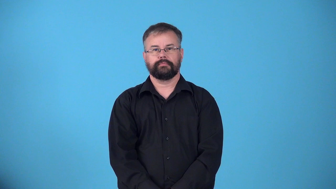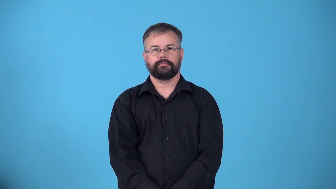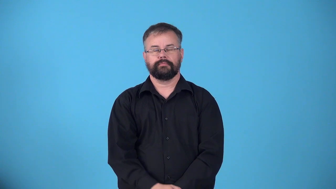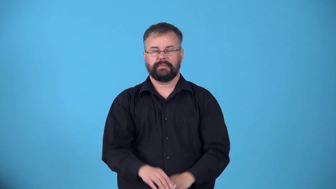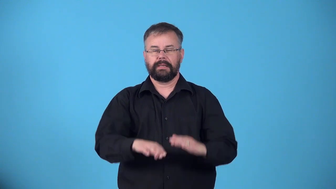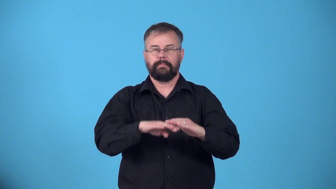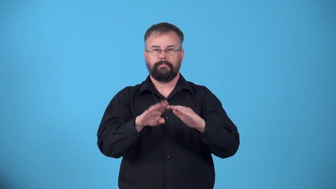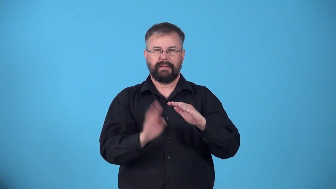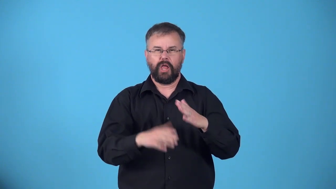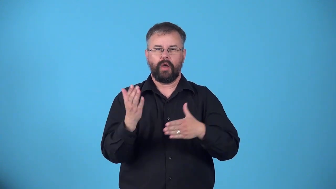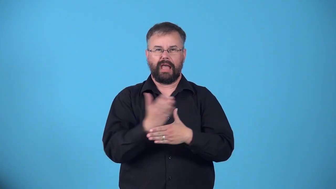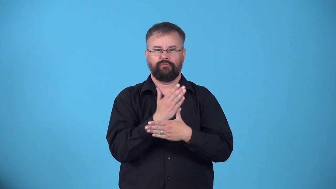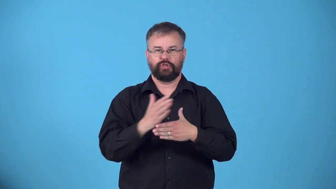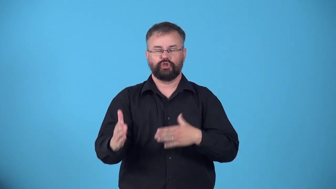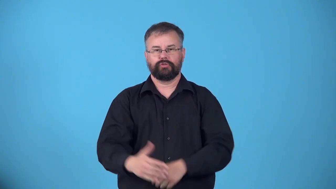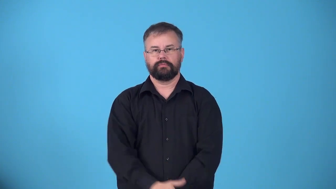substandard